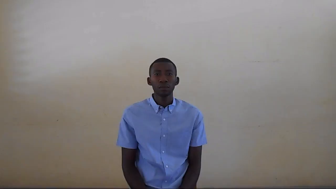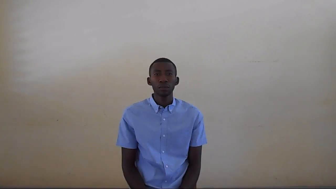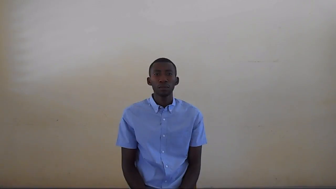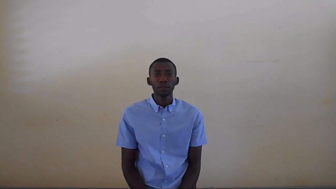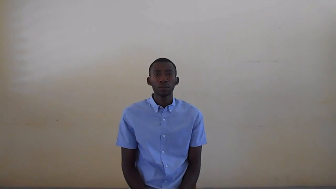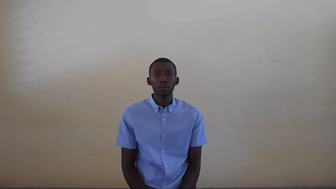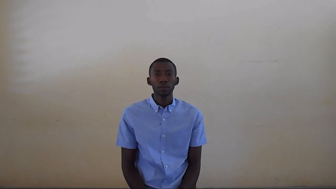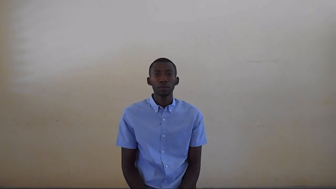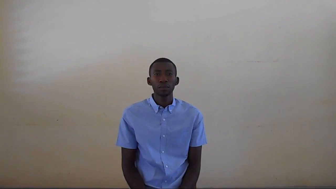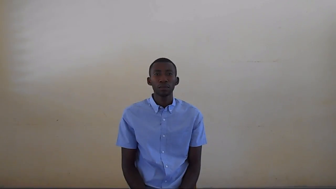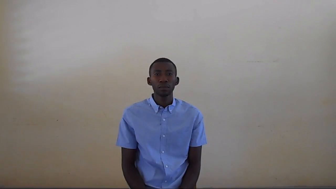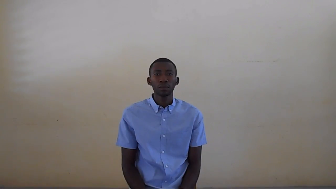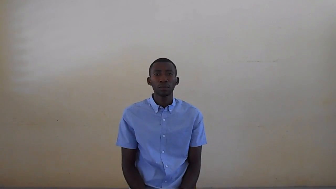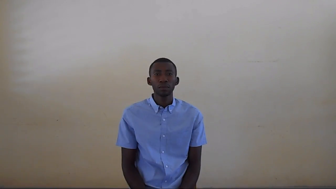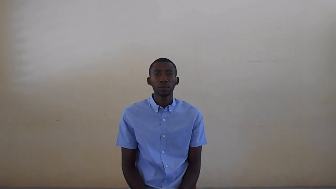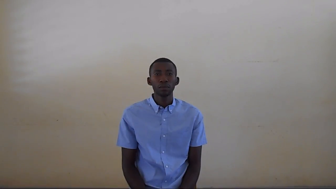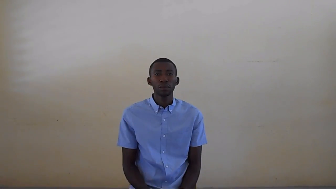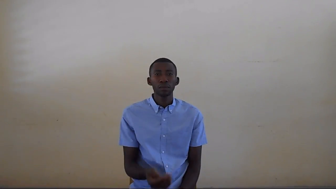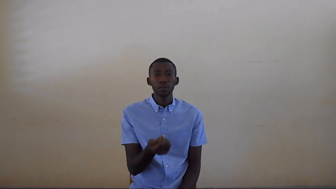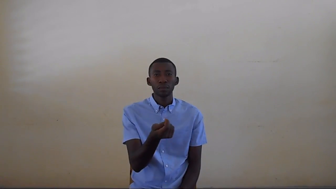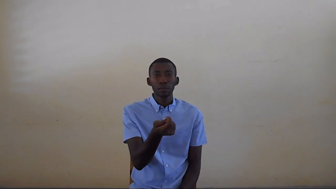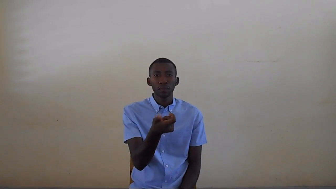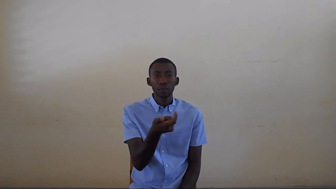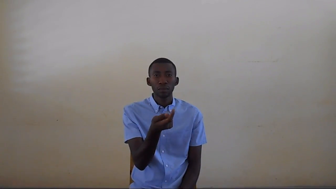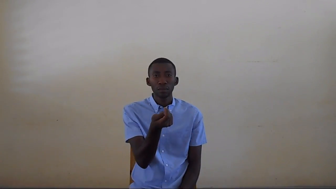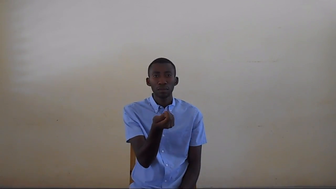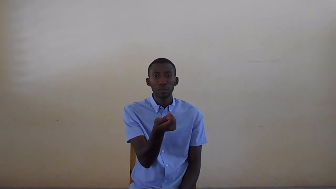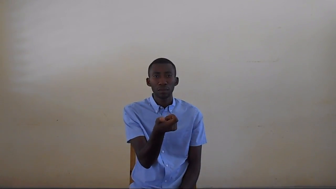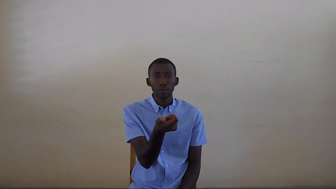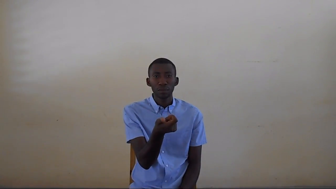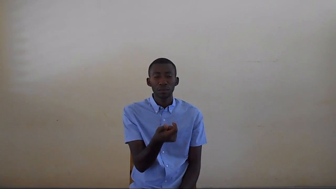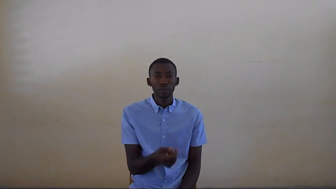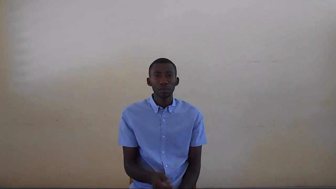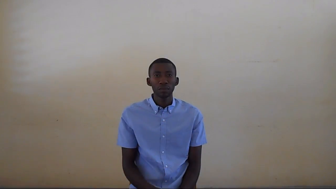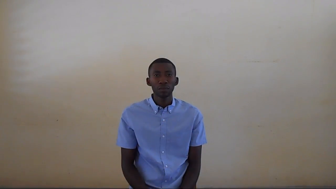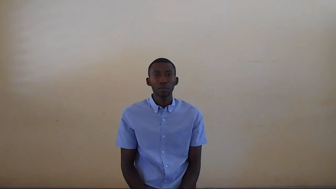marbles